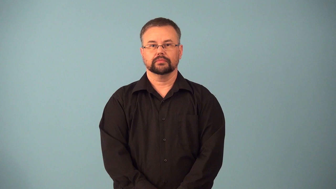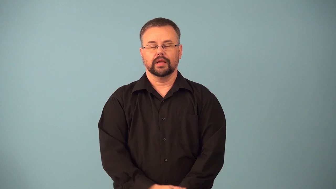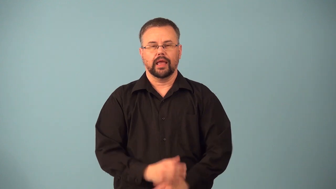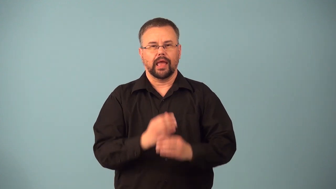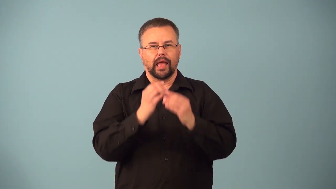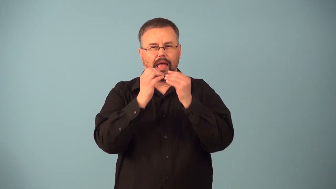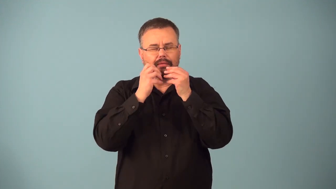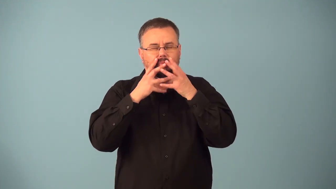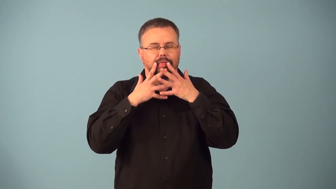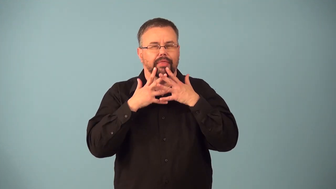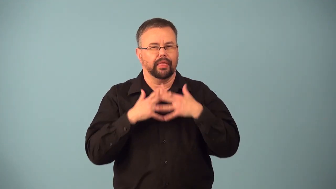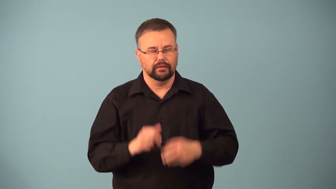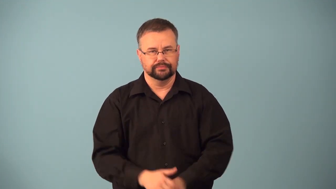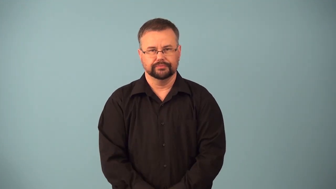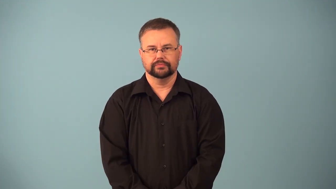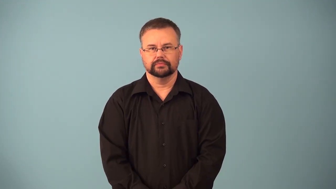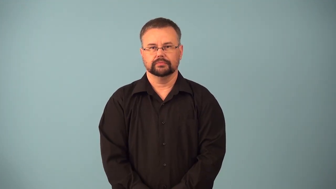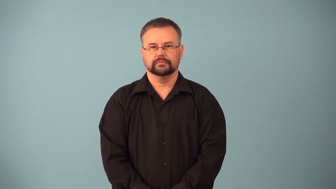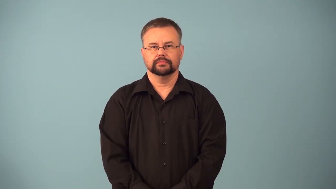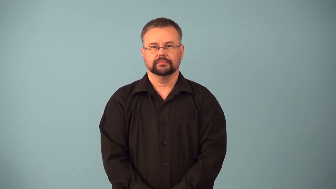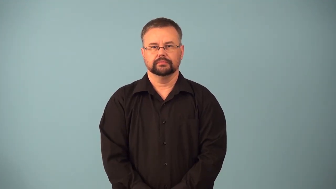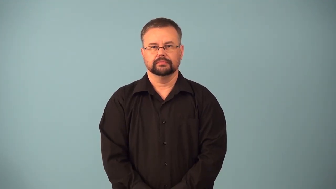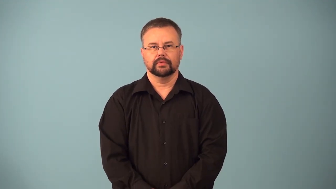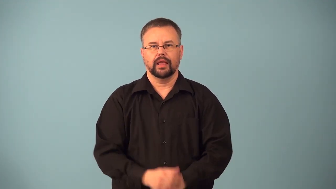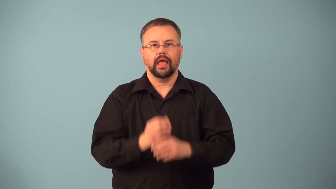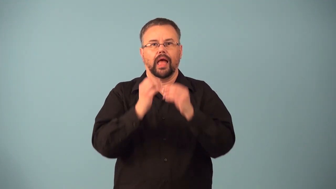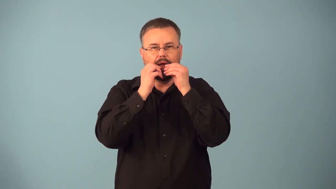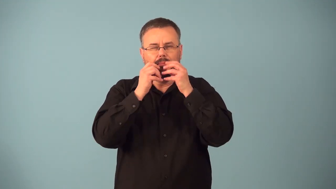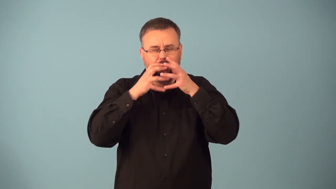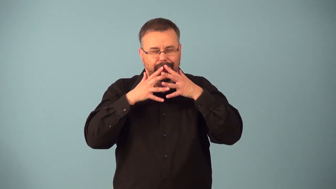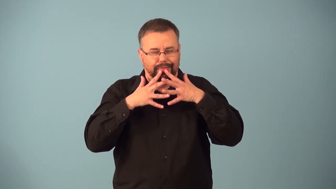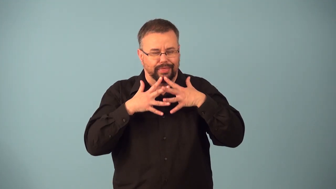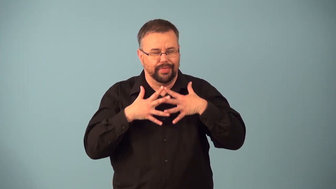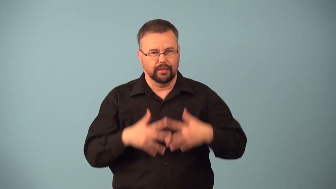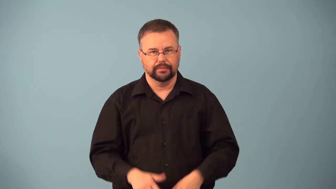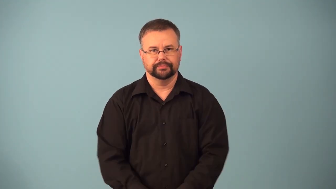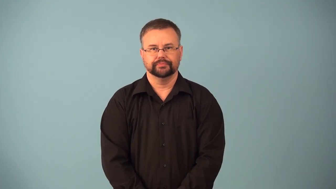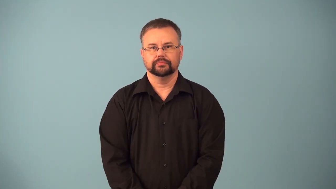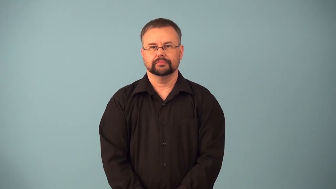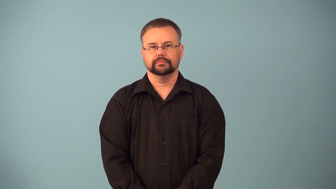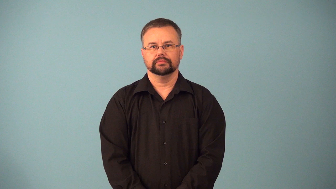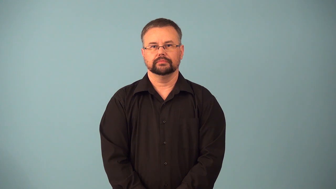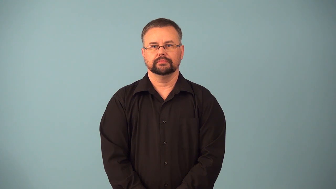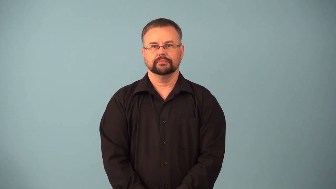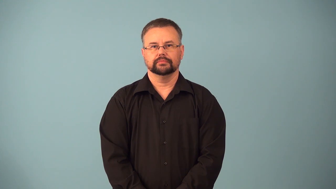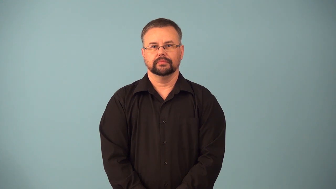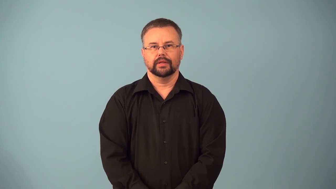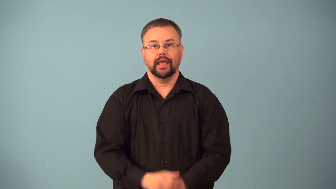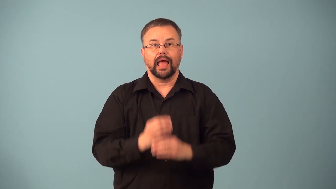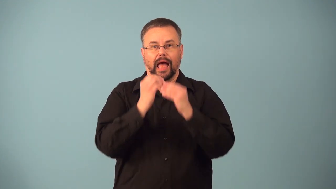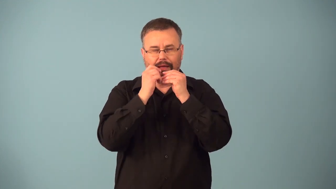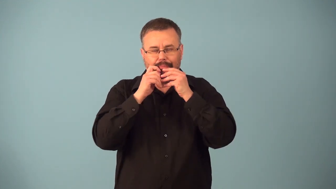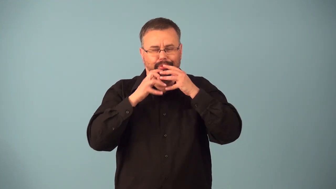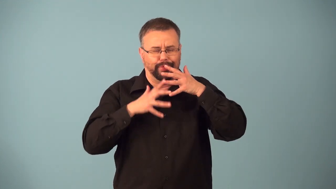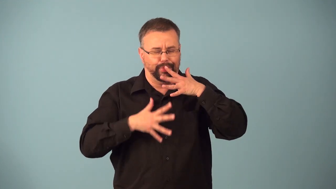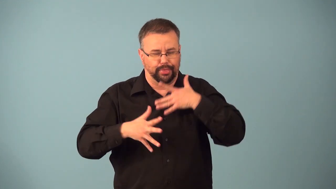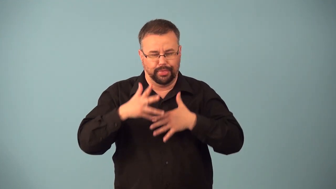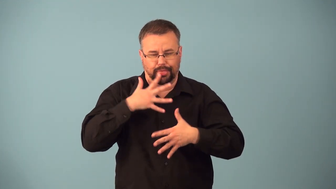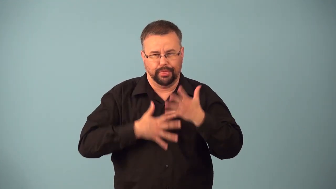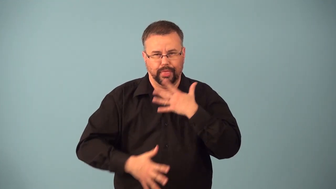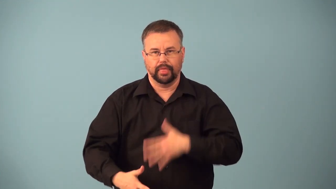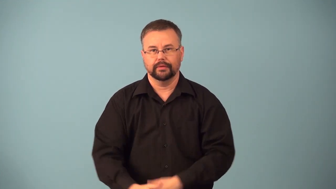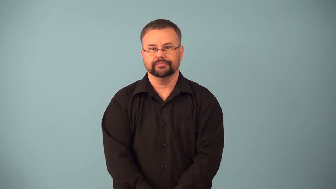juicy,juicier,juicie